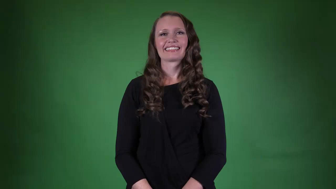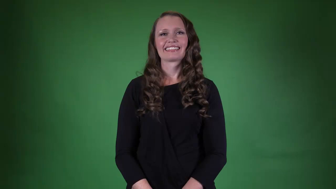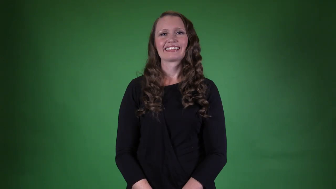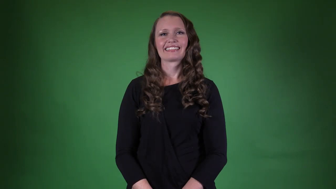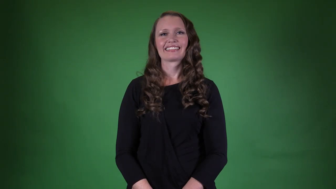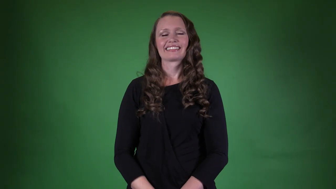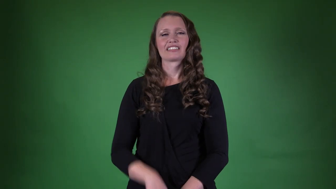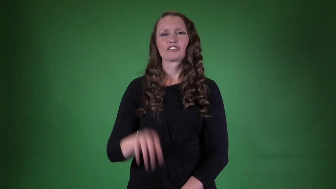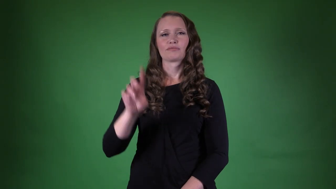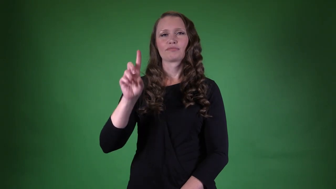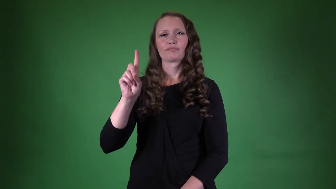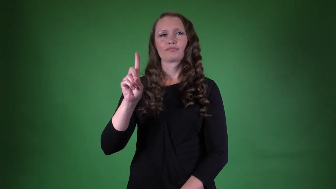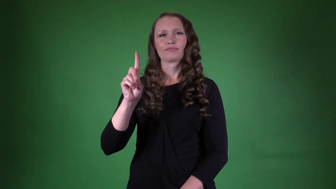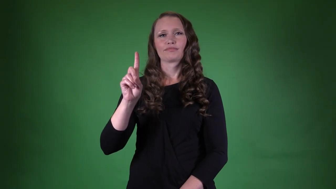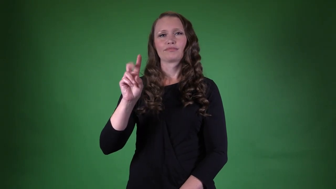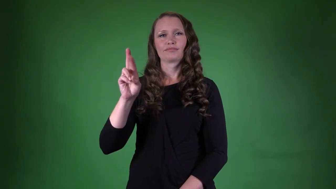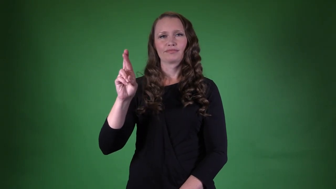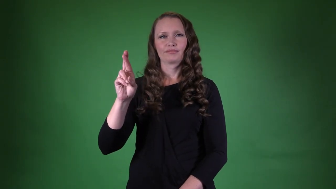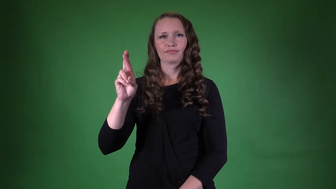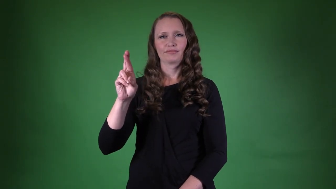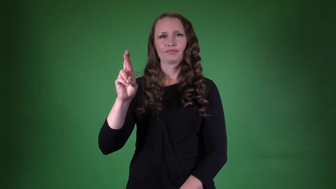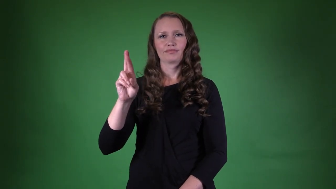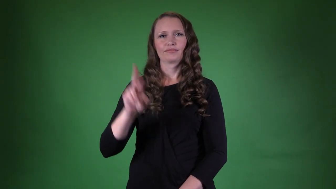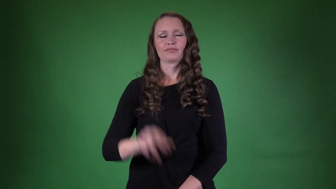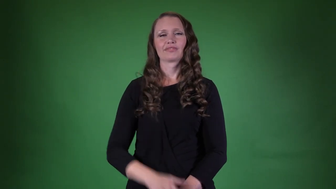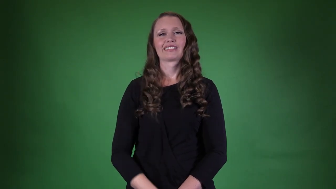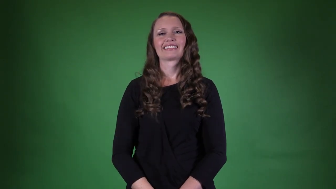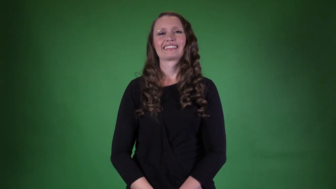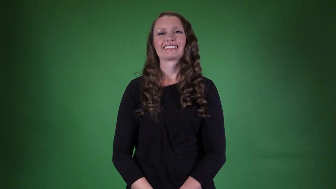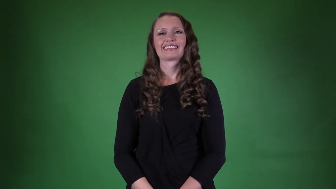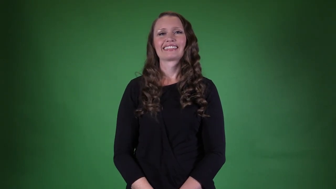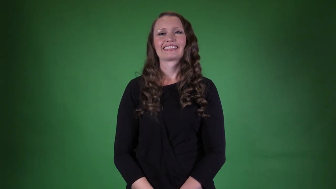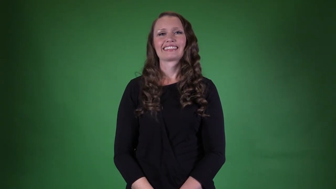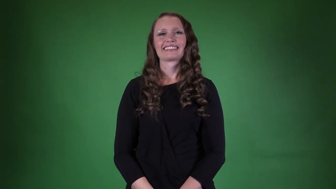drive address